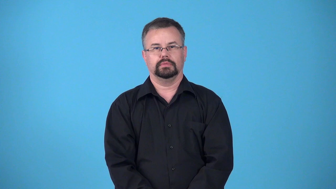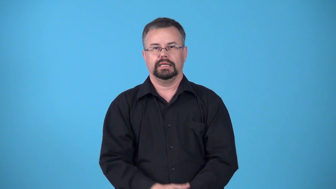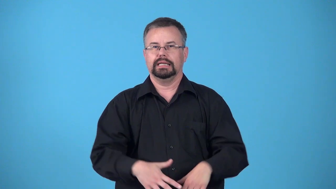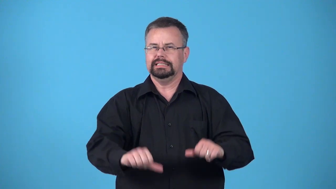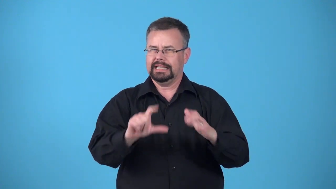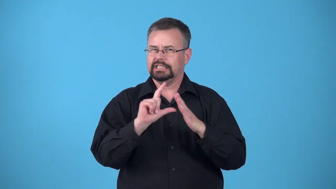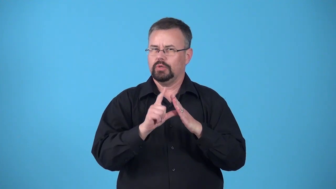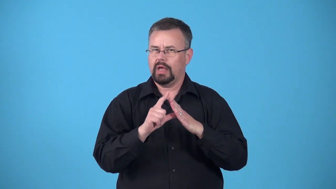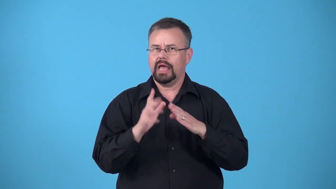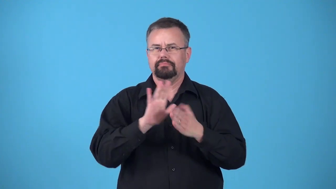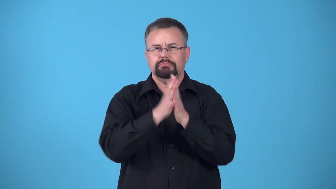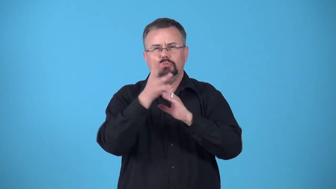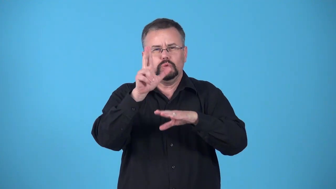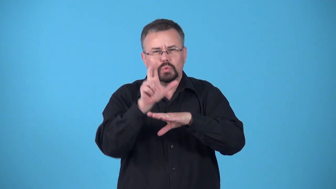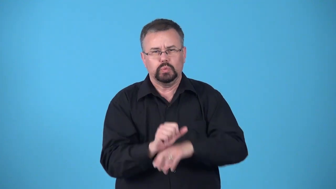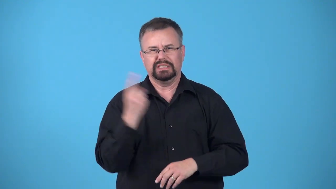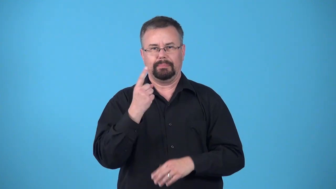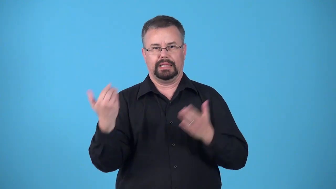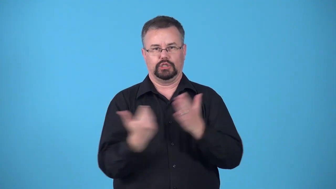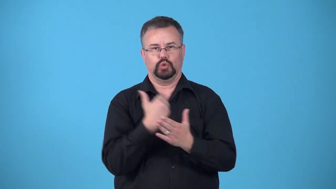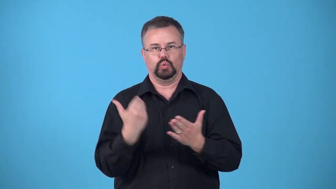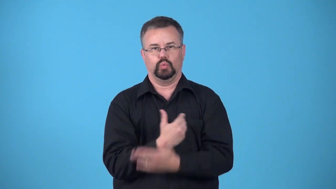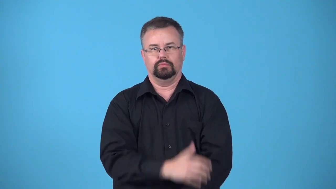sea legs